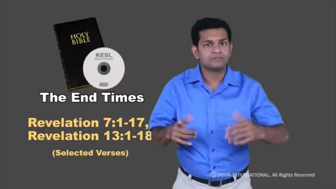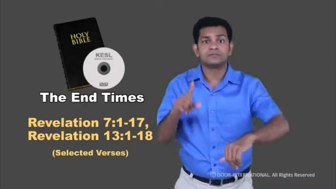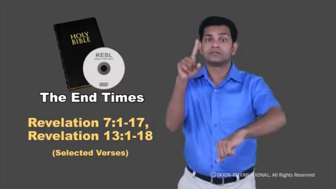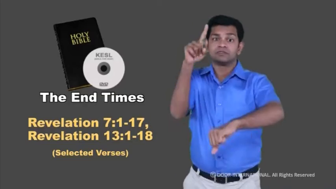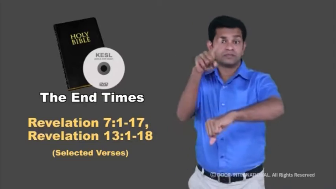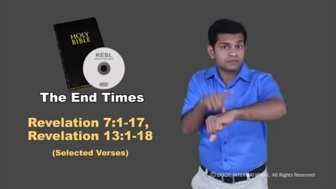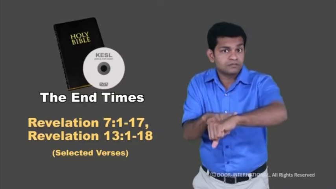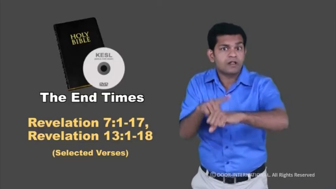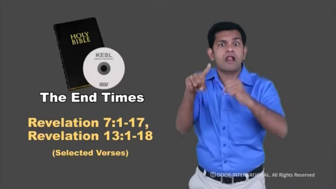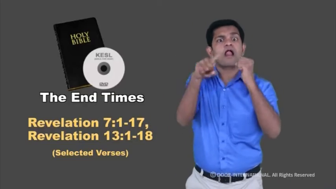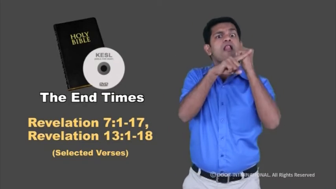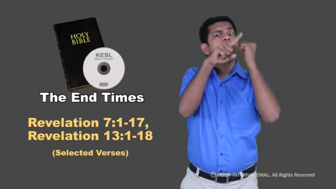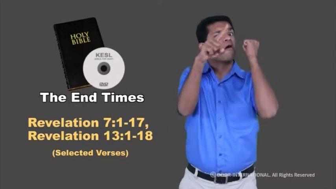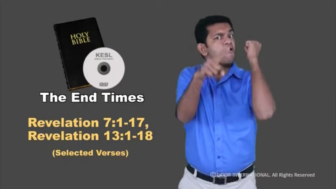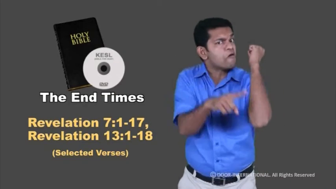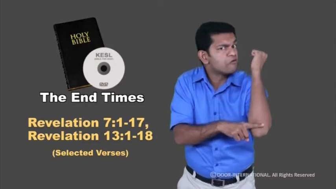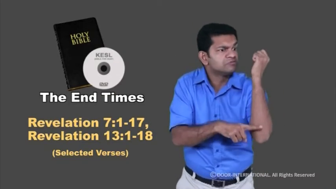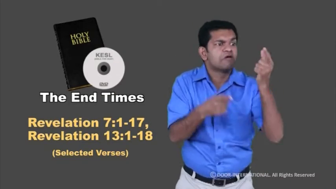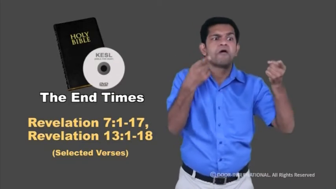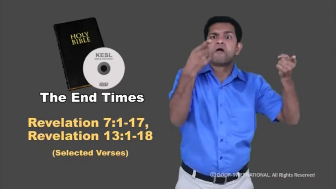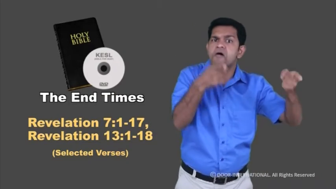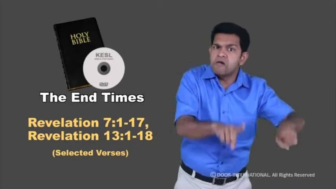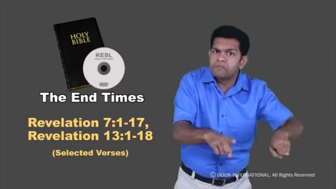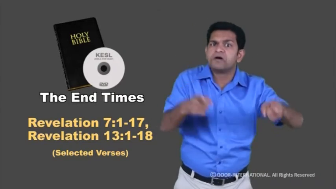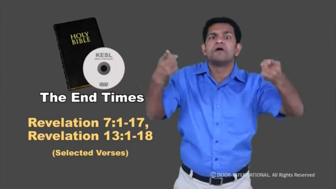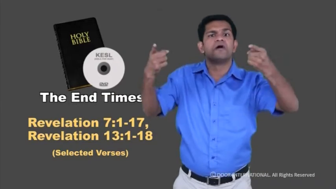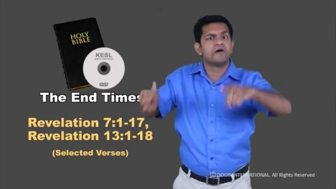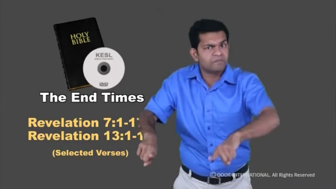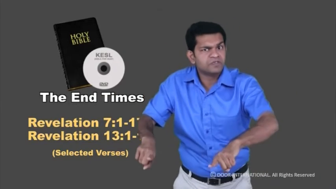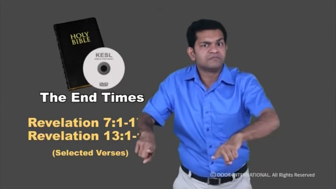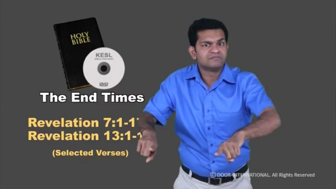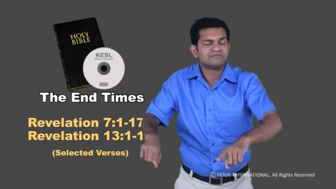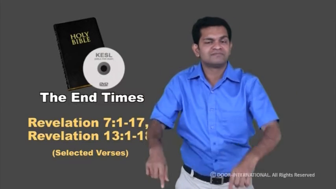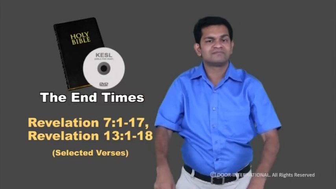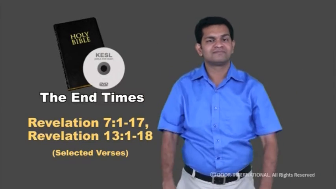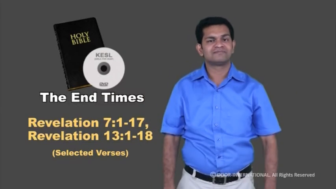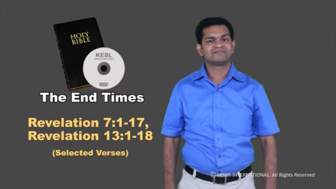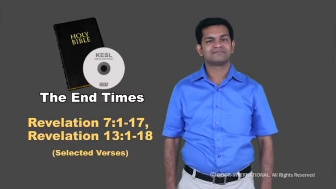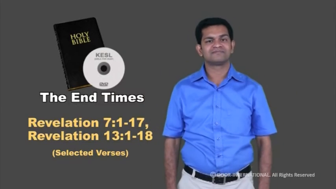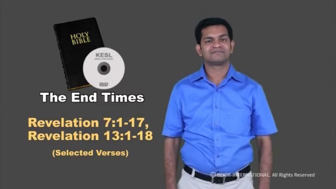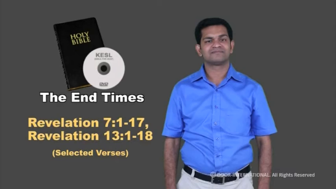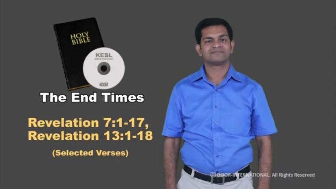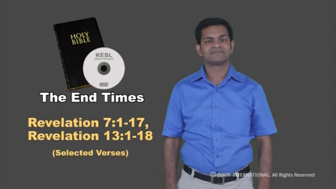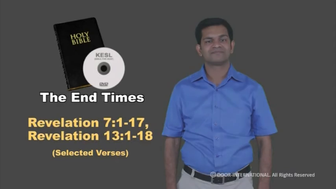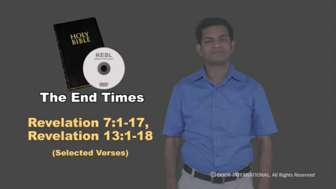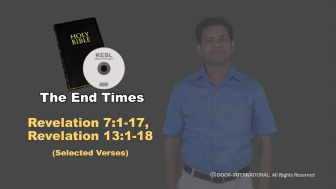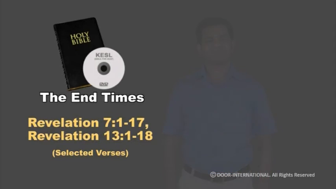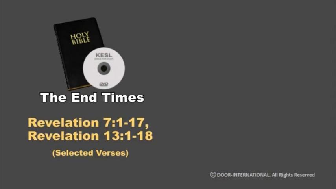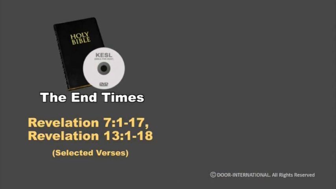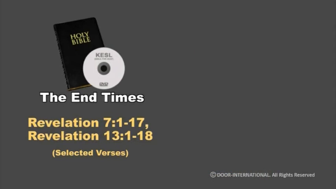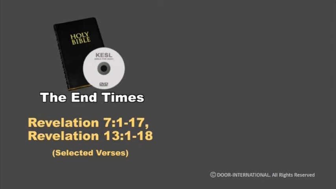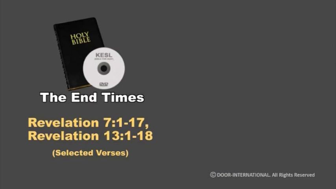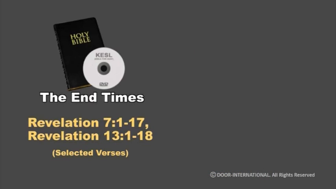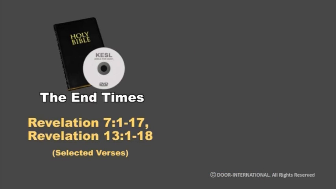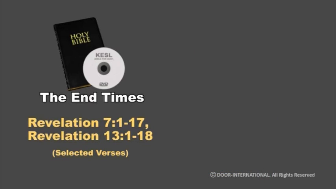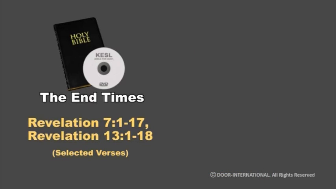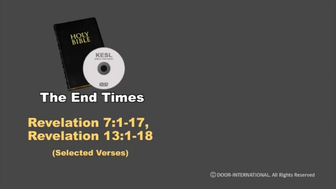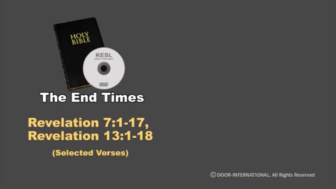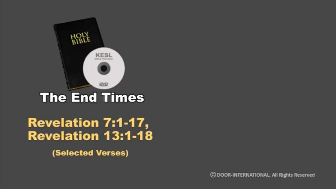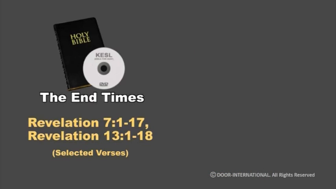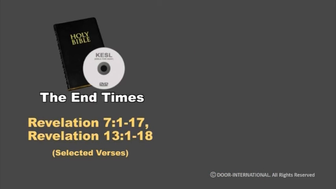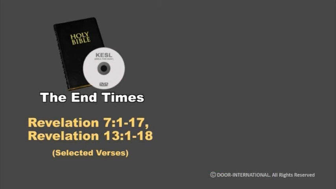The End Times